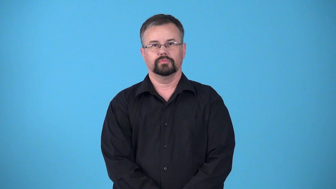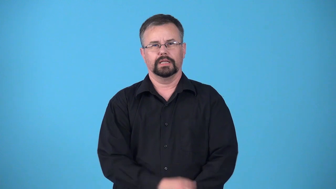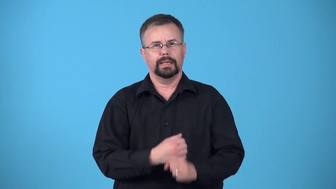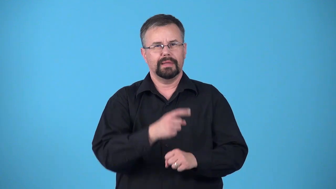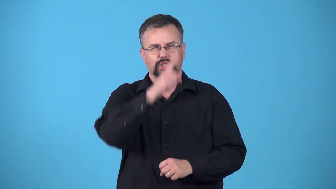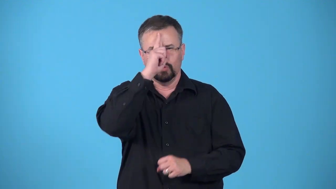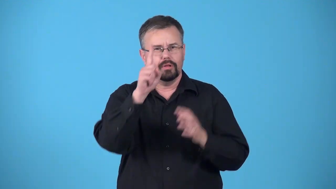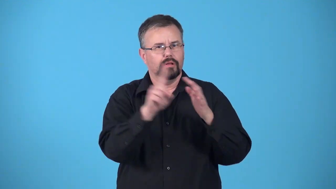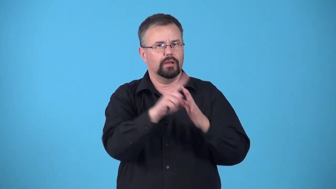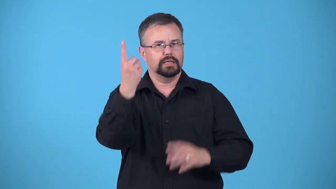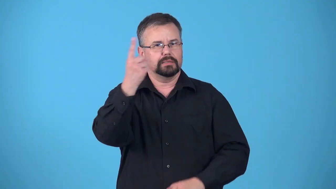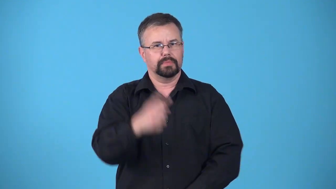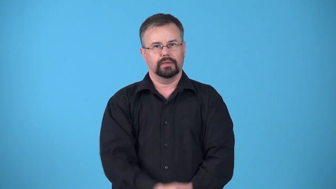strike a chord